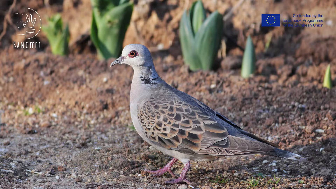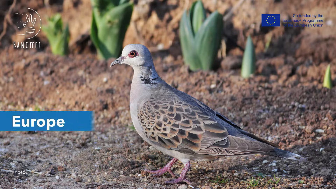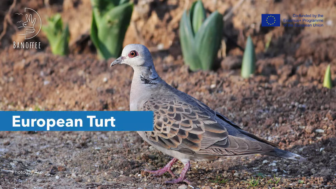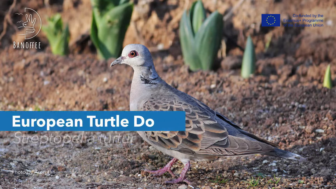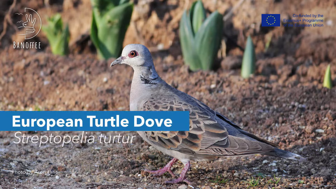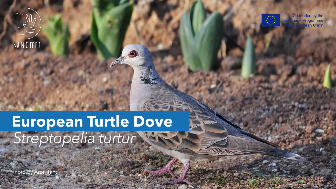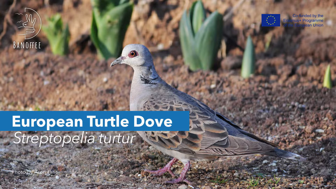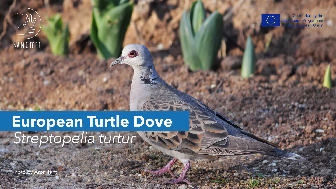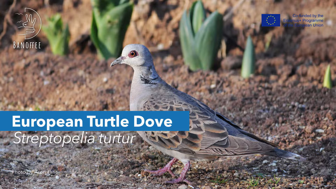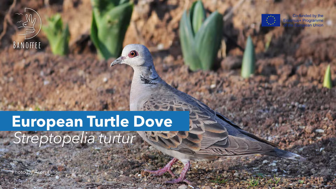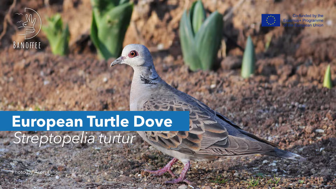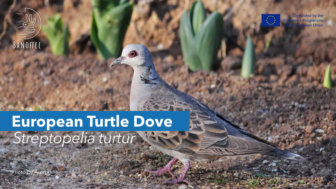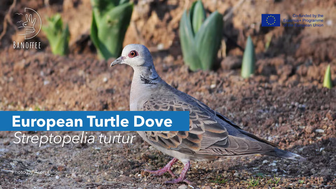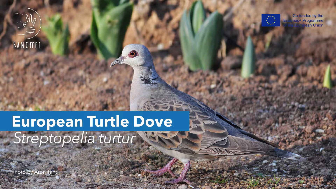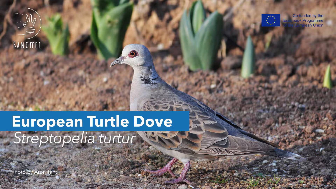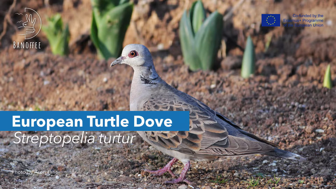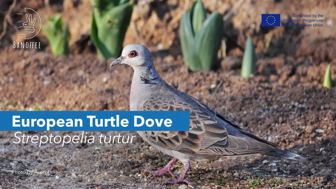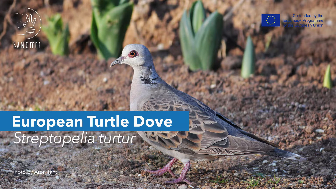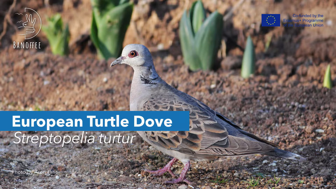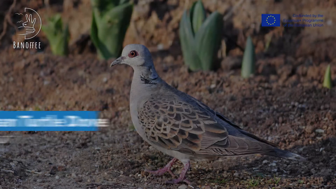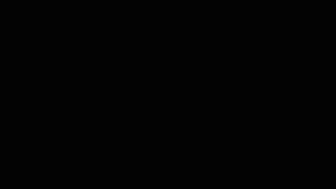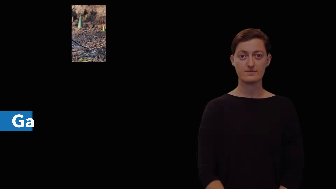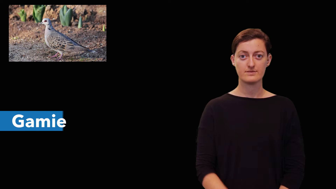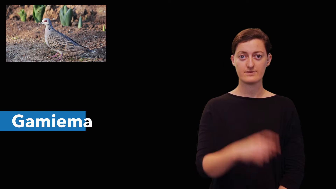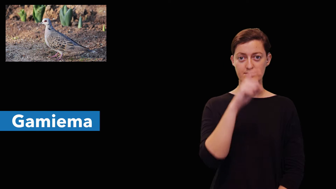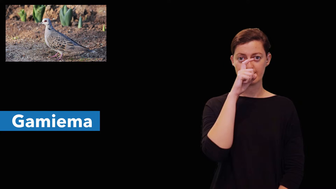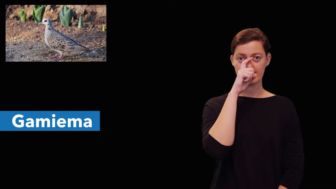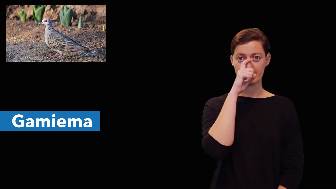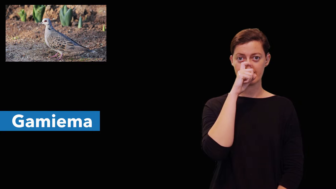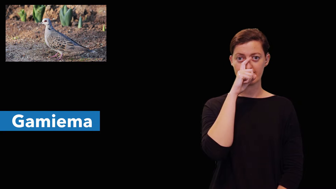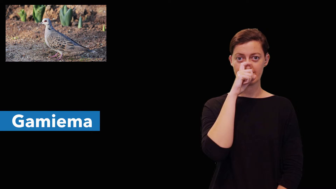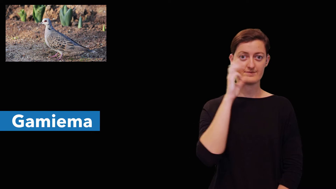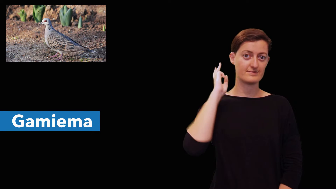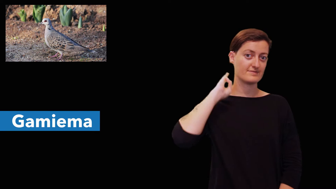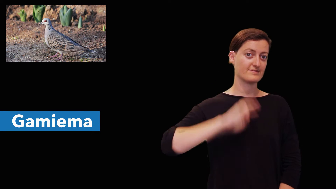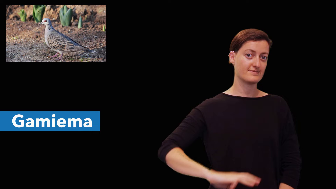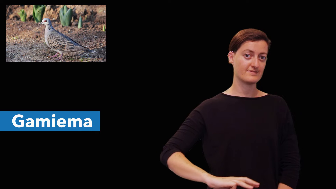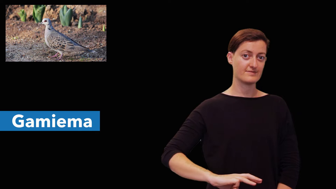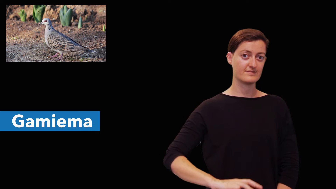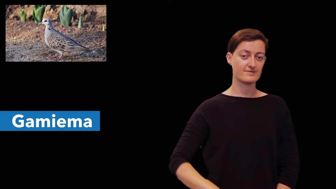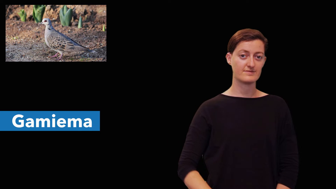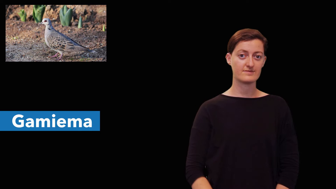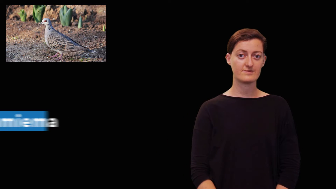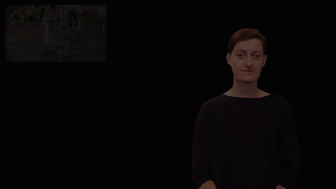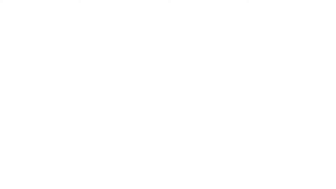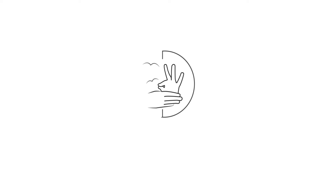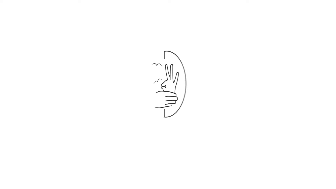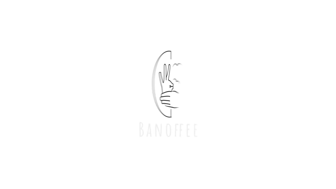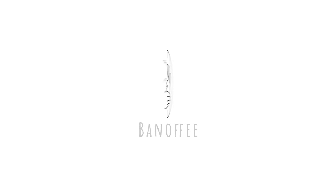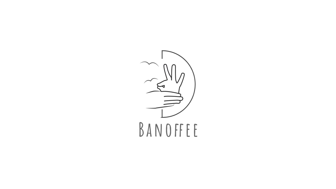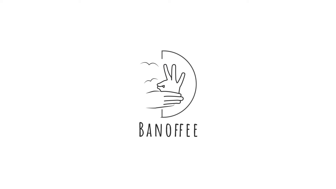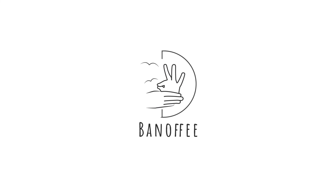European Turtle Dove